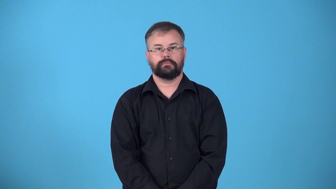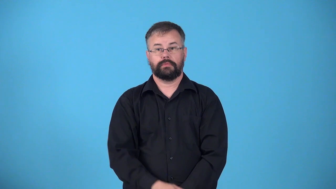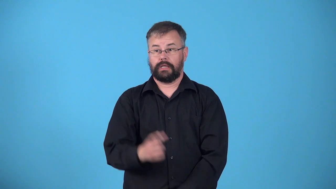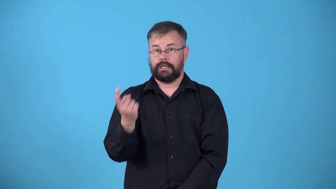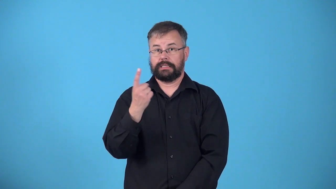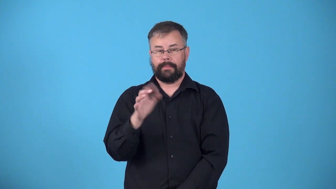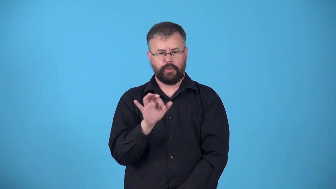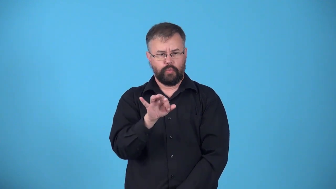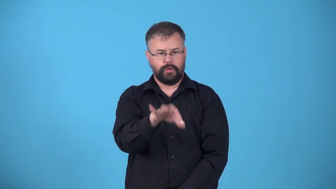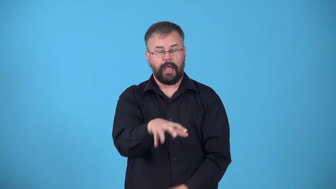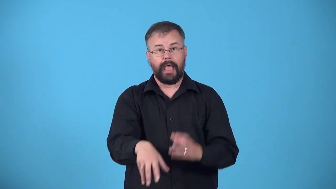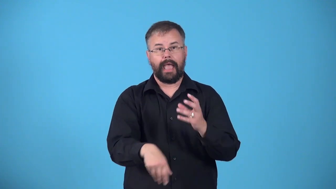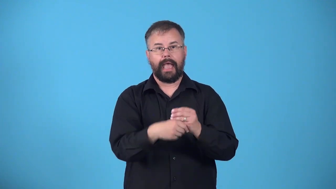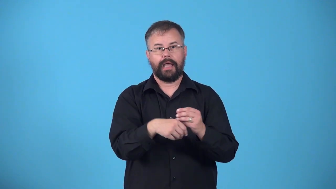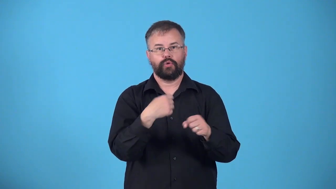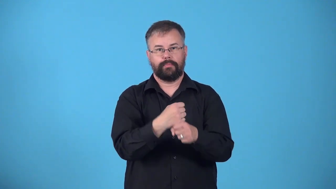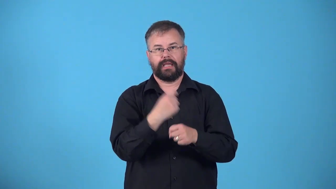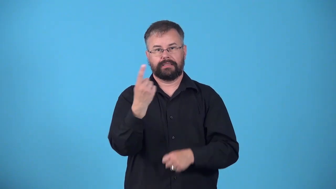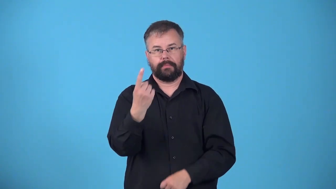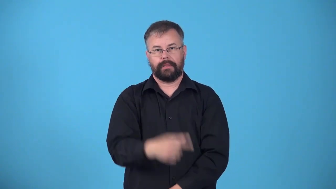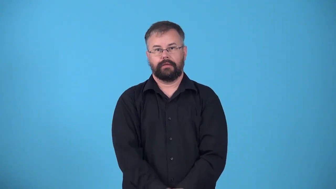ingredient